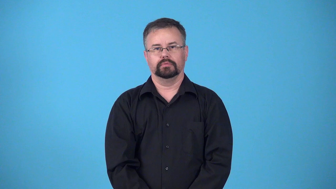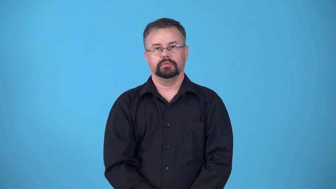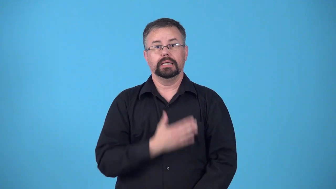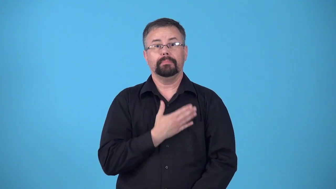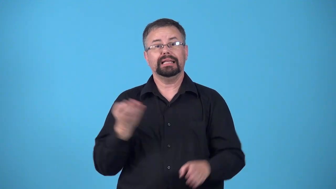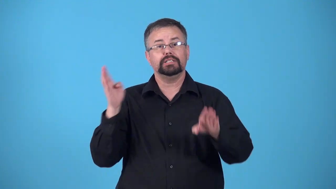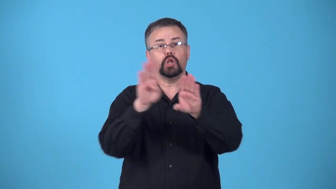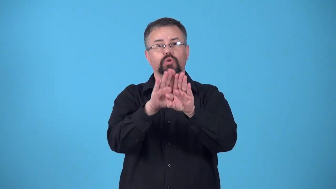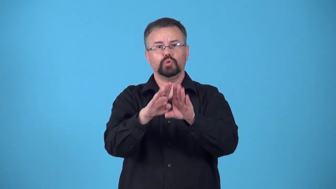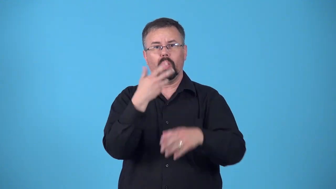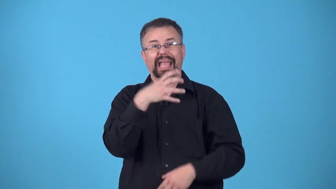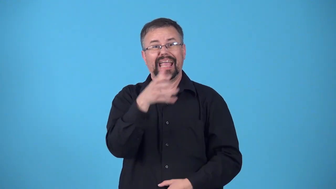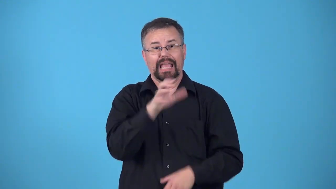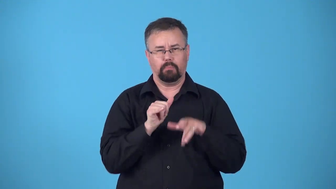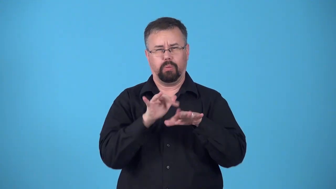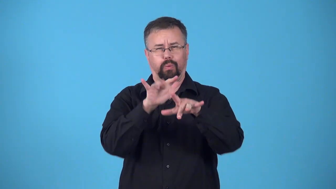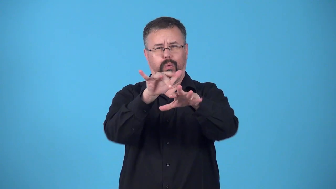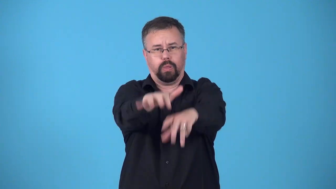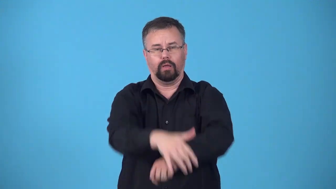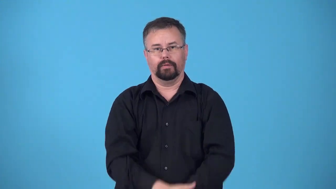were you born in a barn